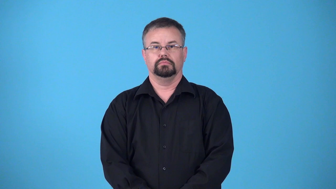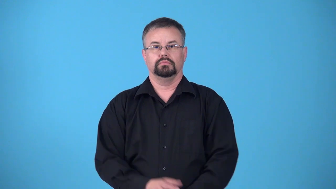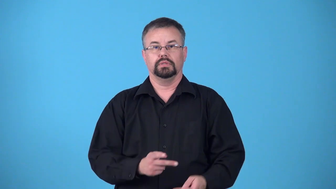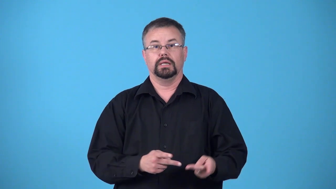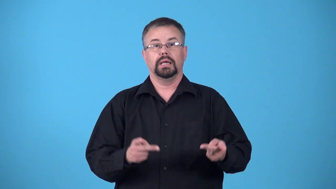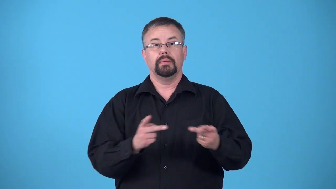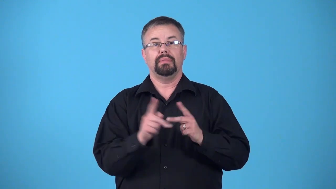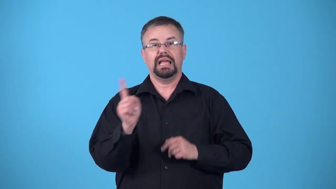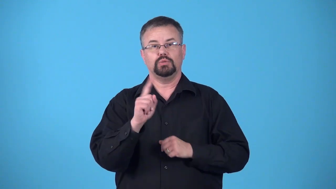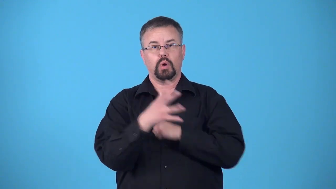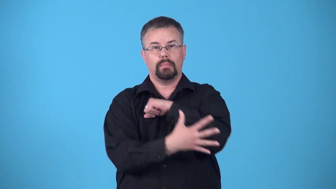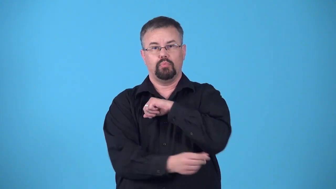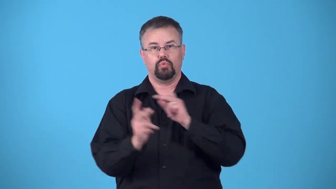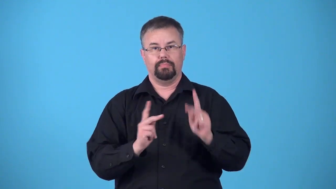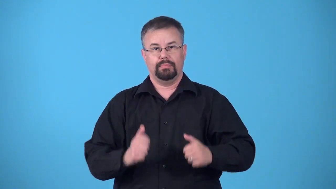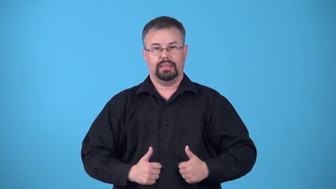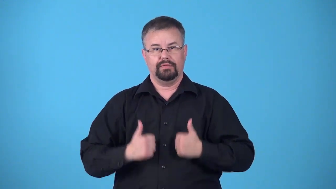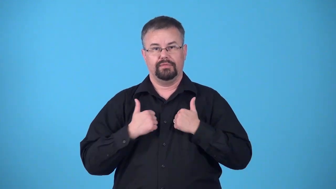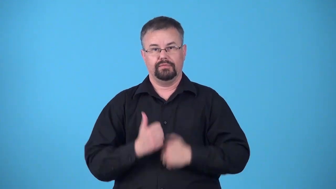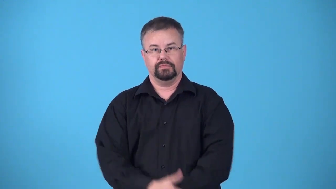poor house